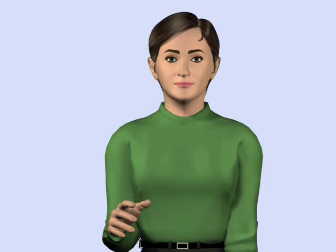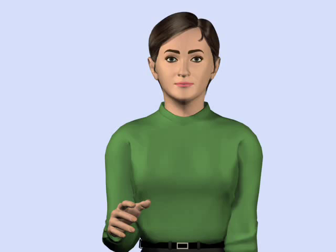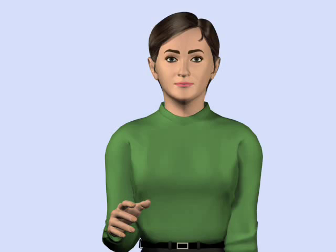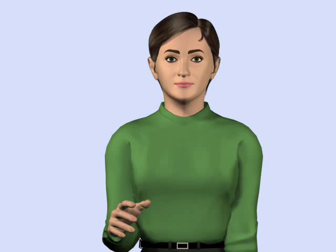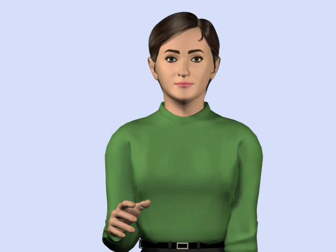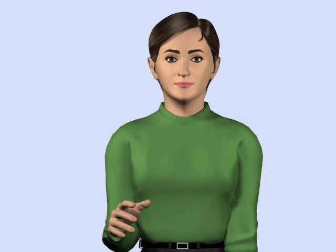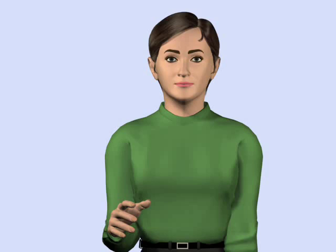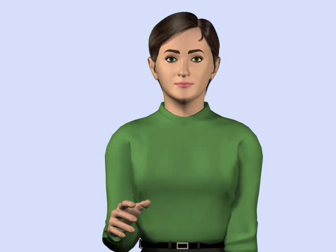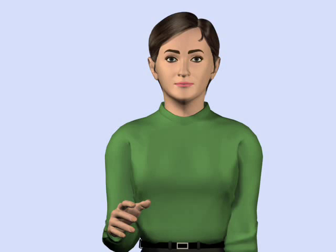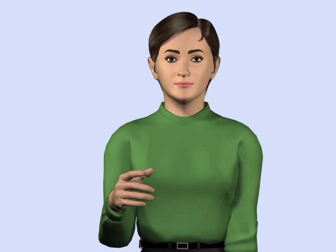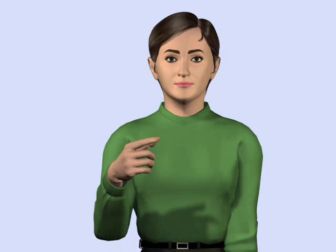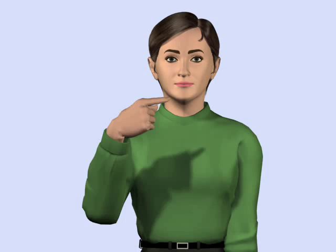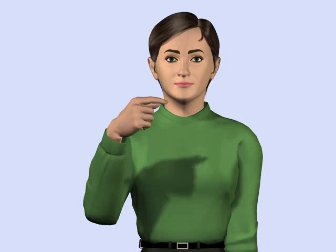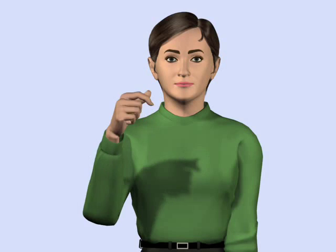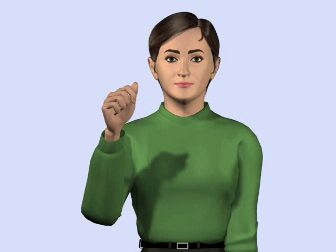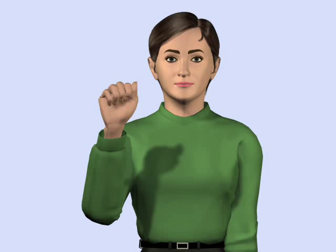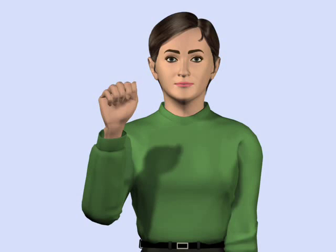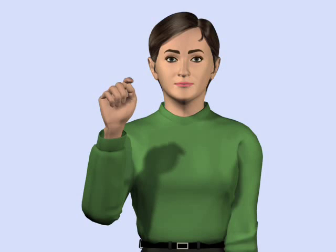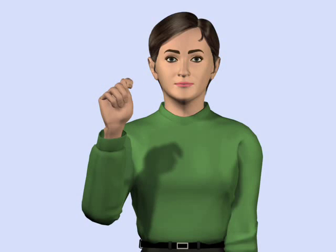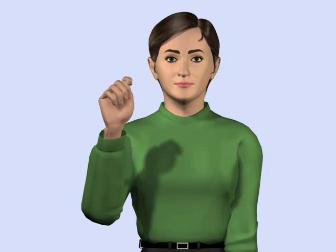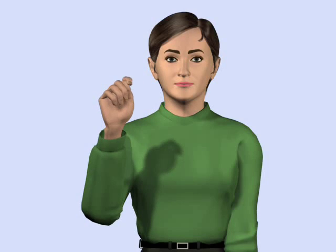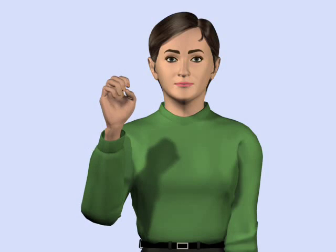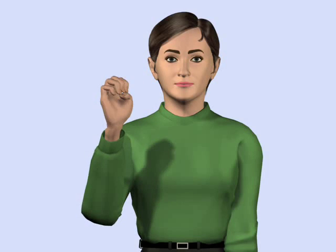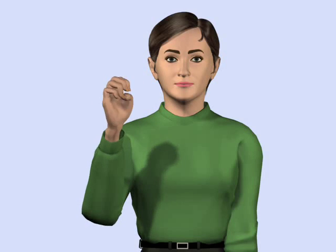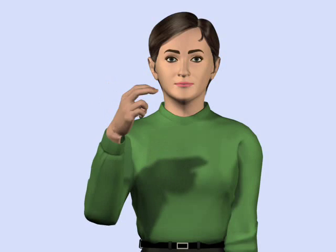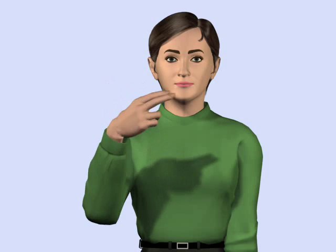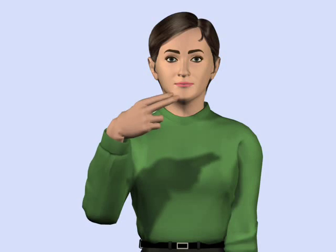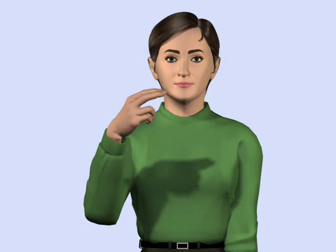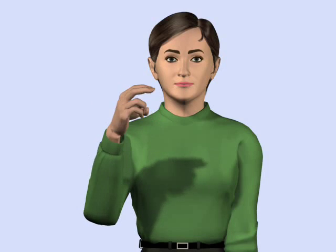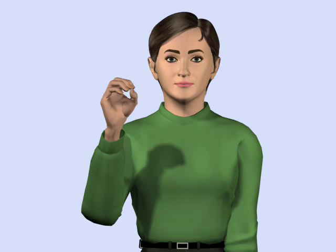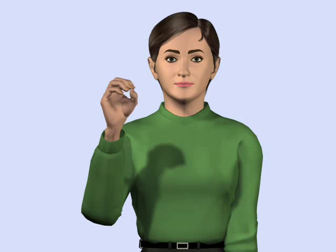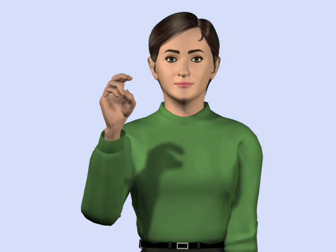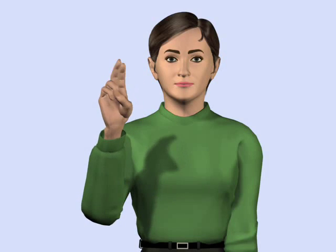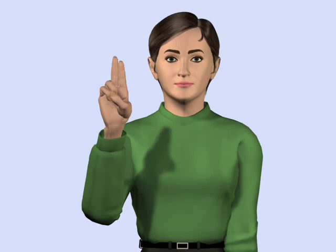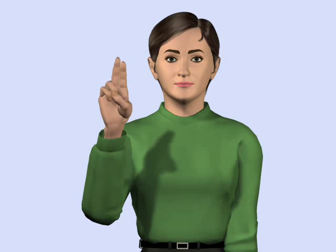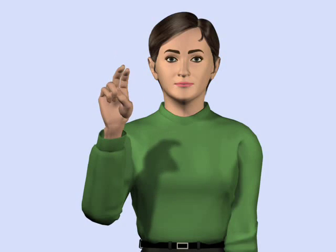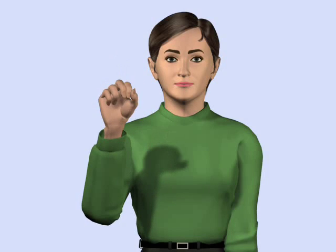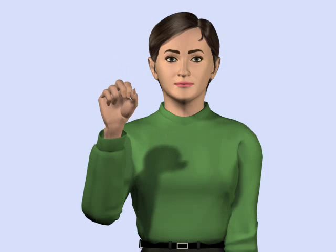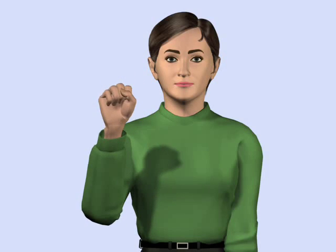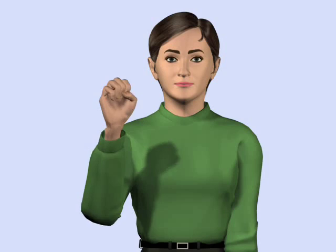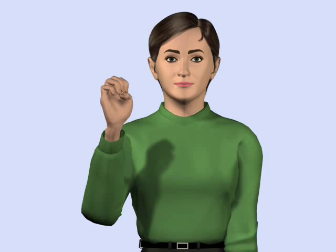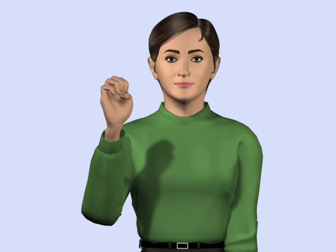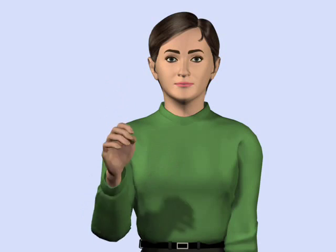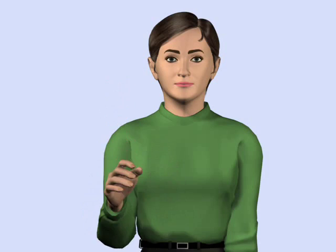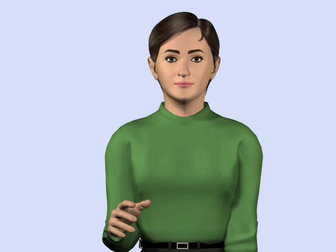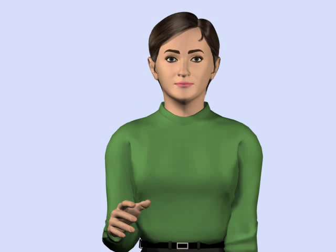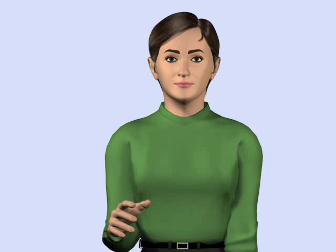gatehouse